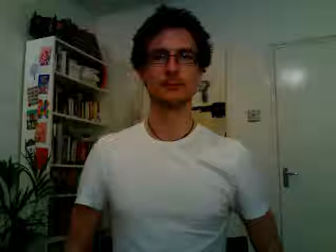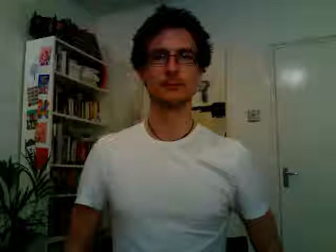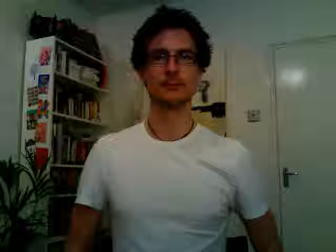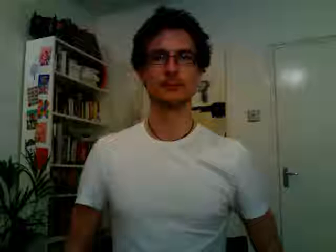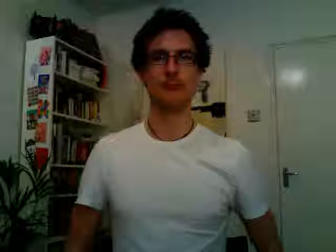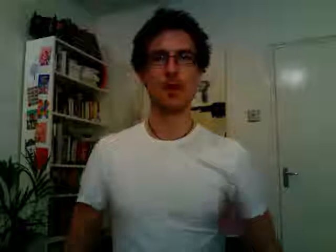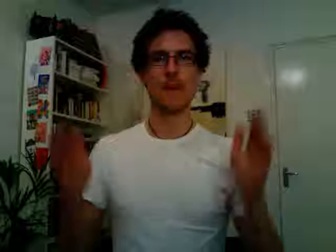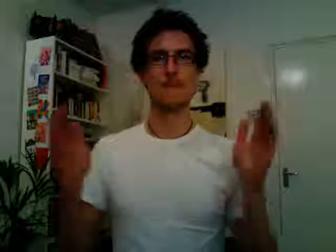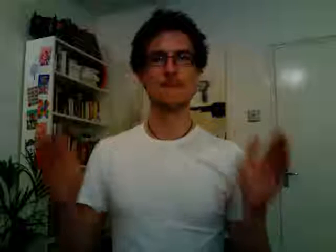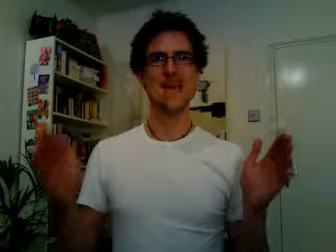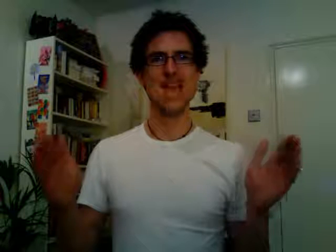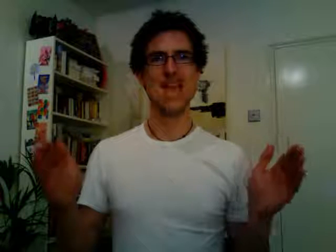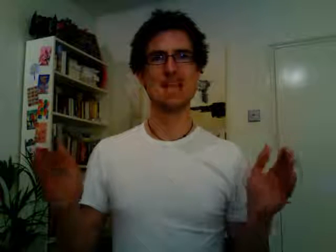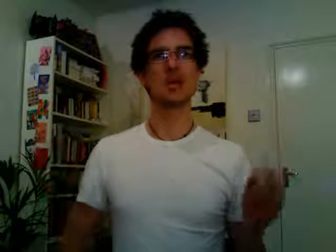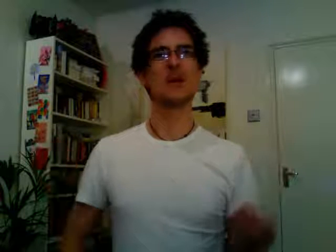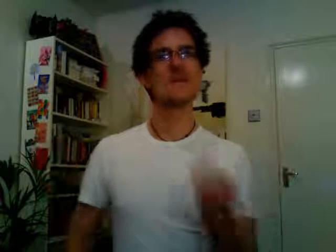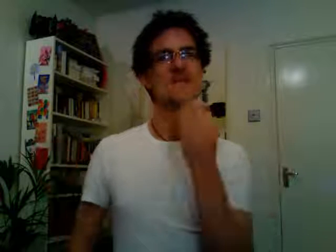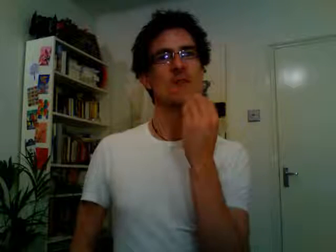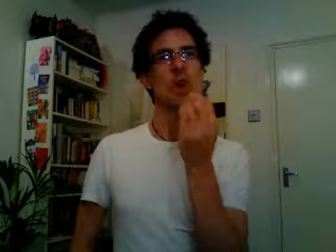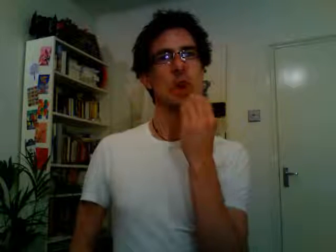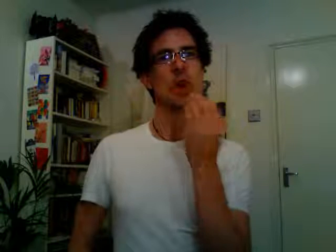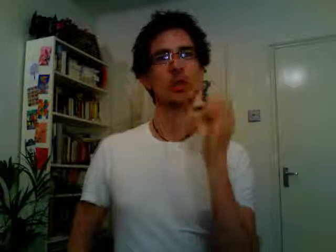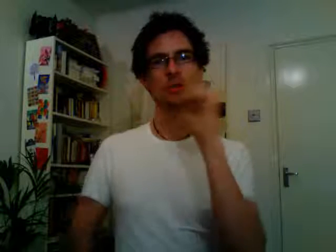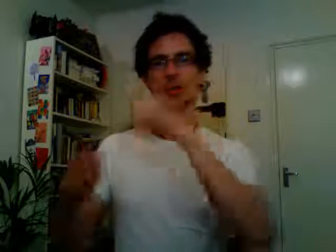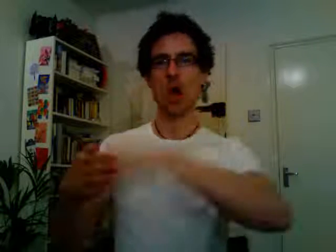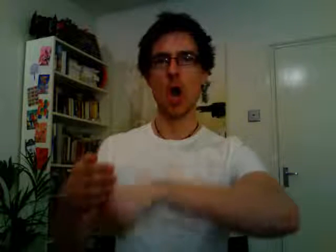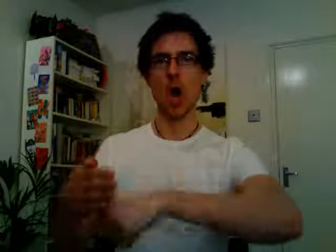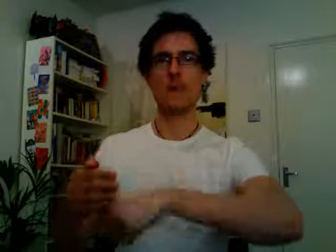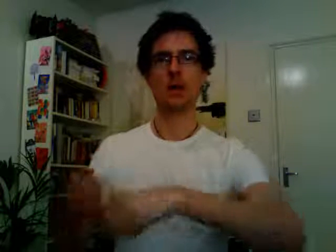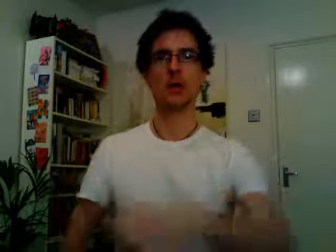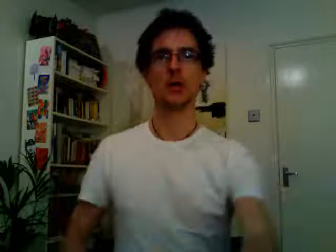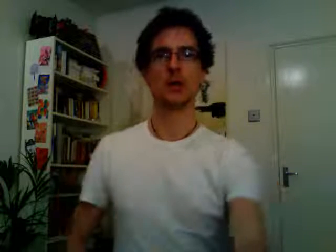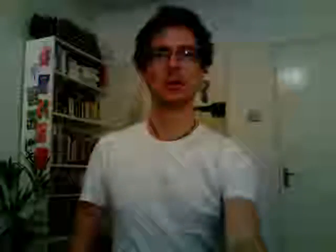supermarket big food shop